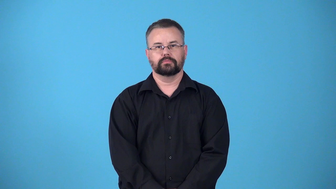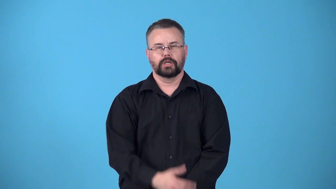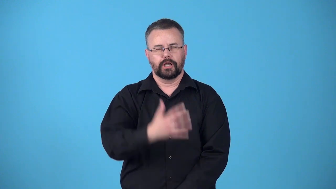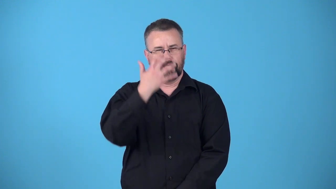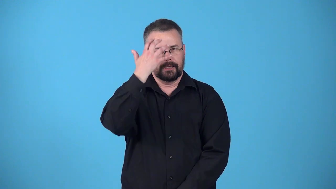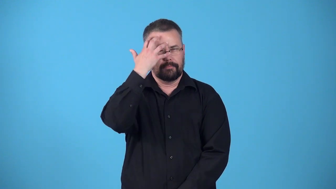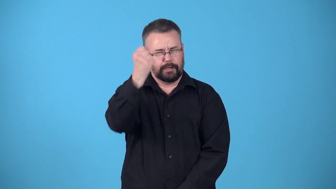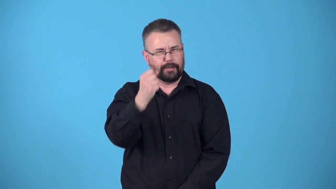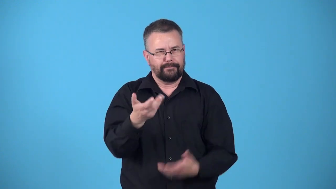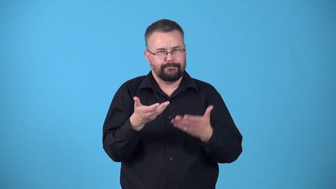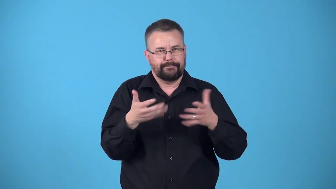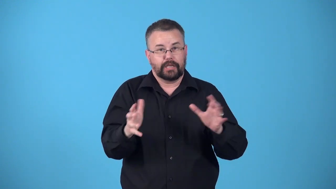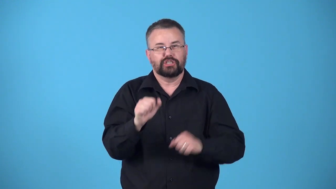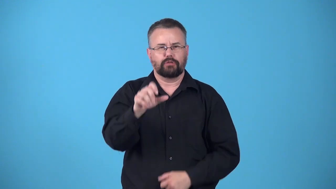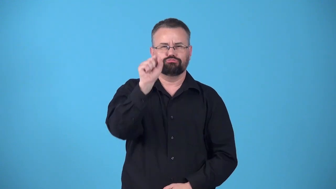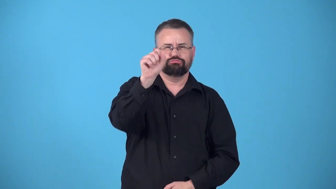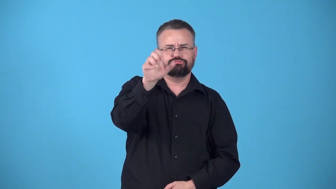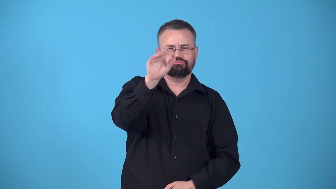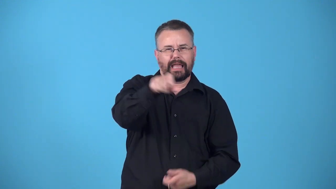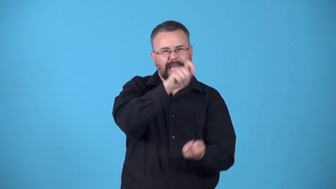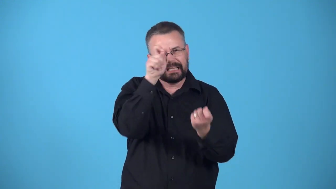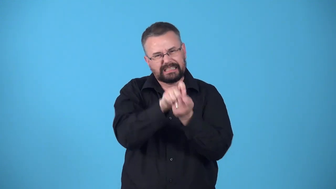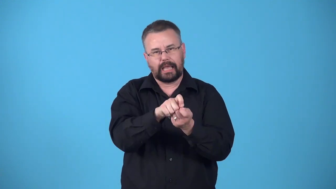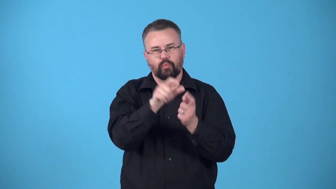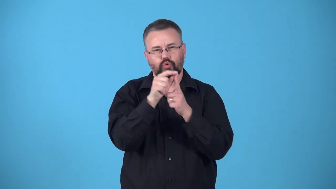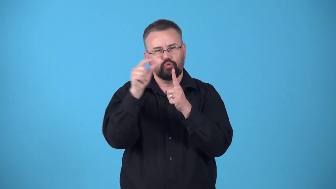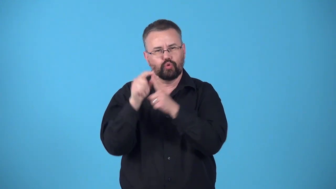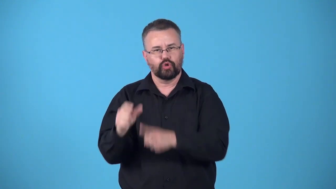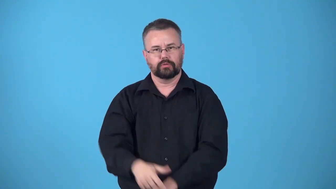chapter and verse